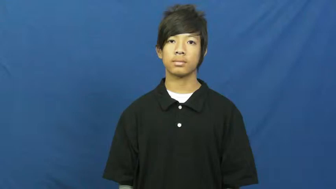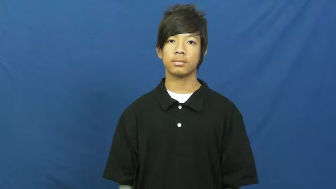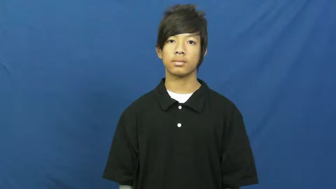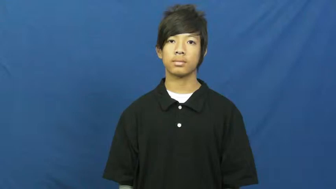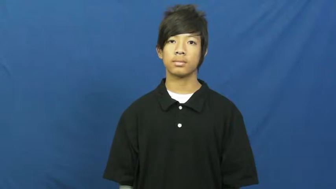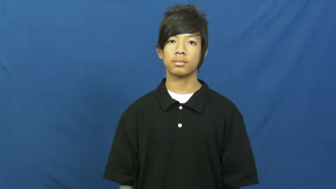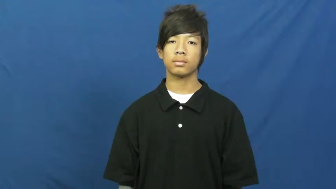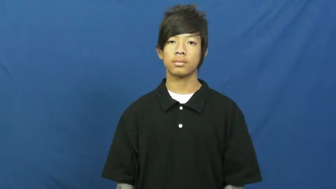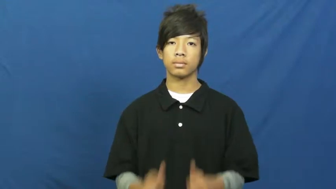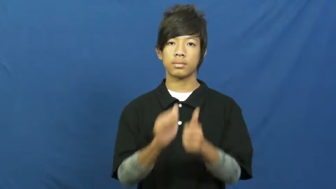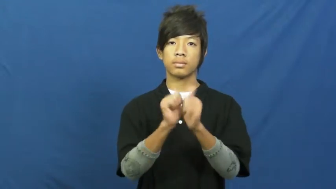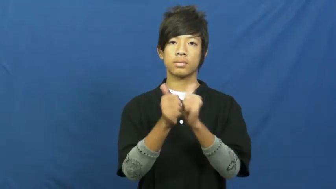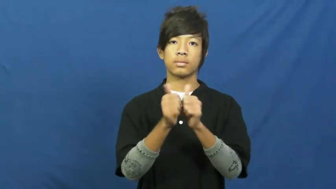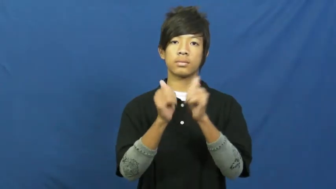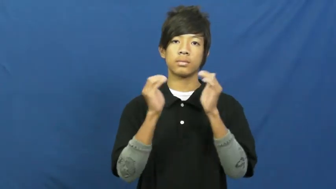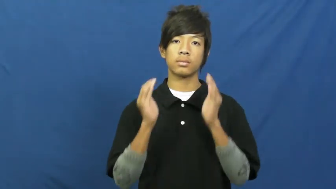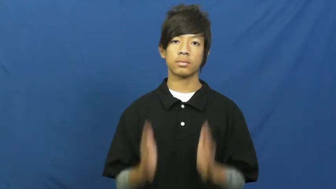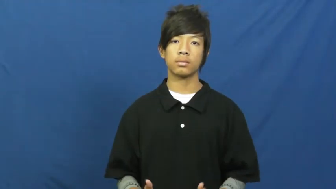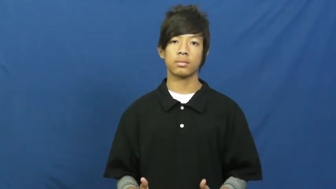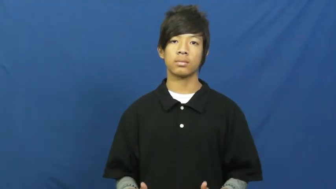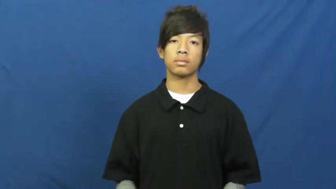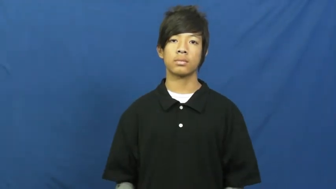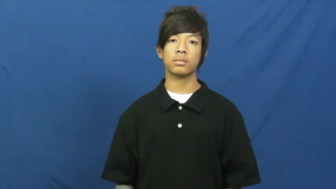contestant